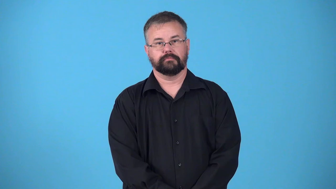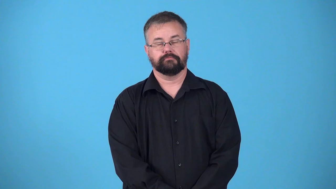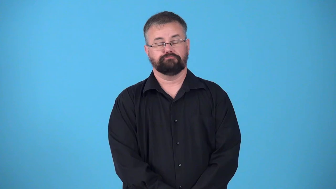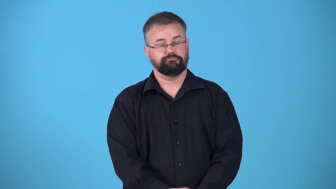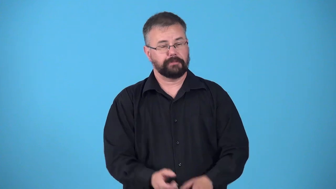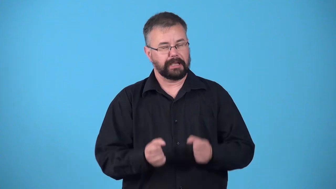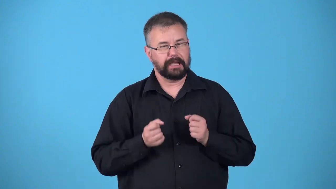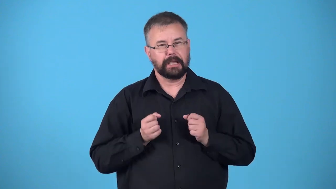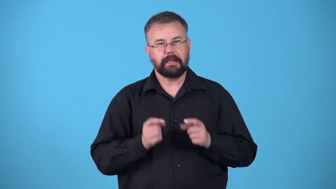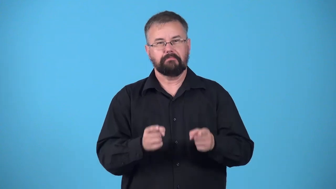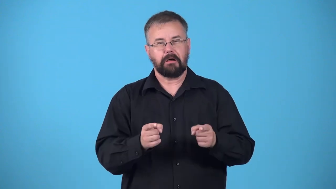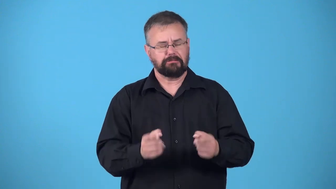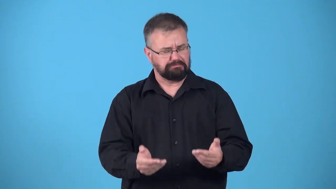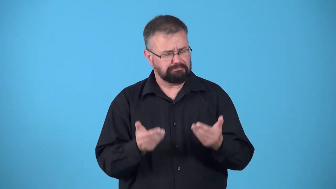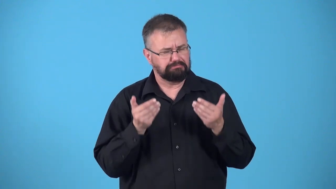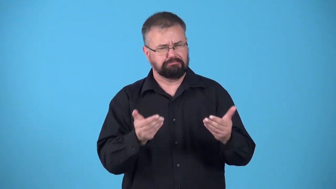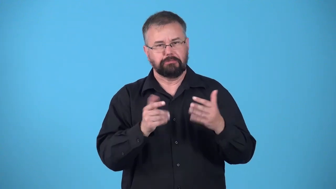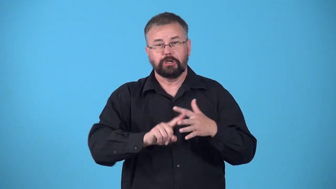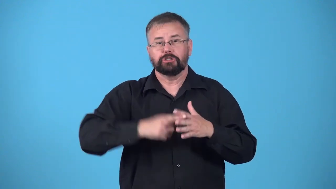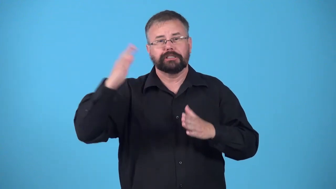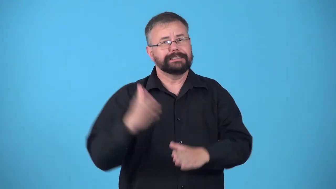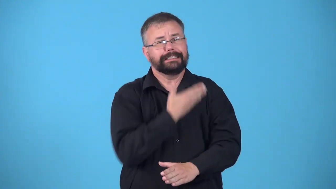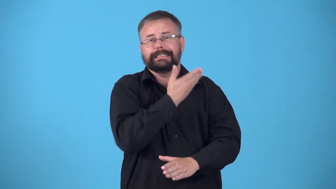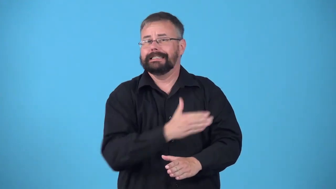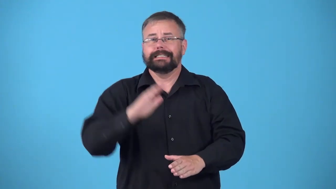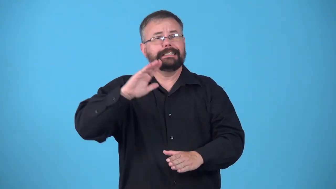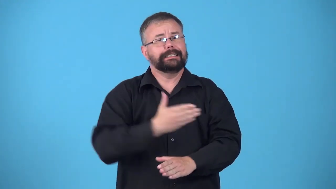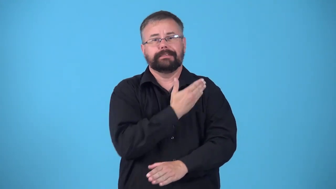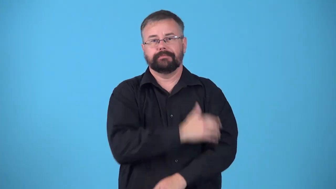break into song